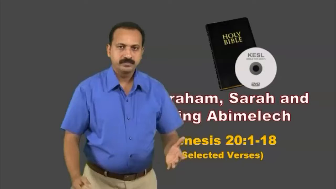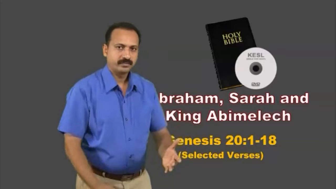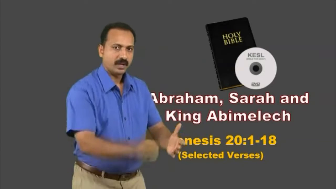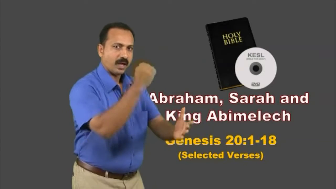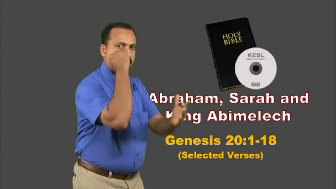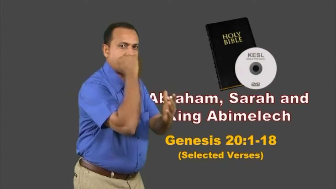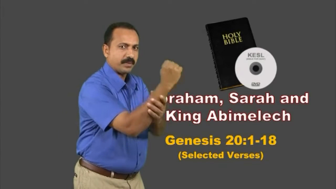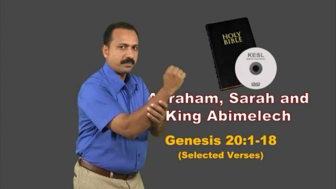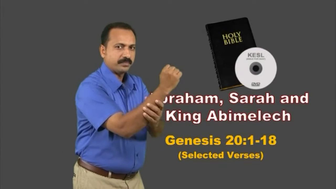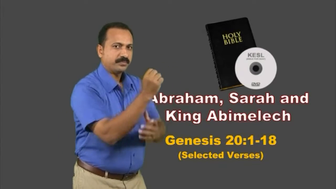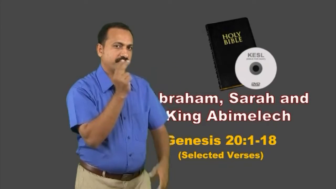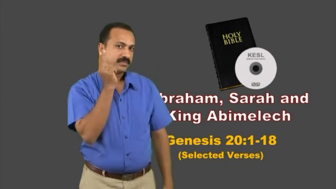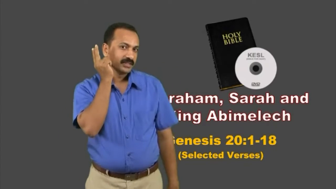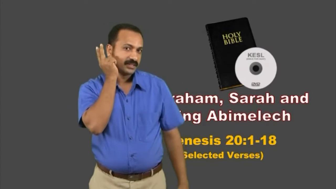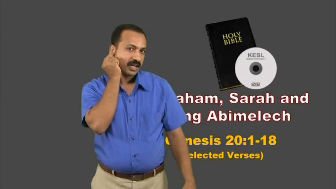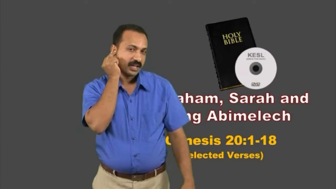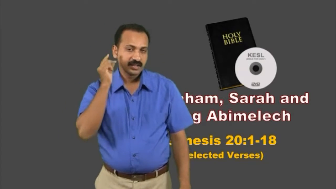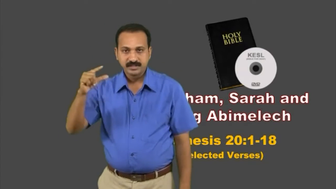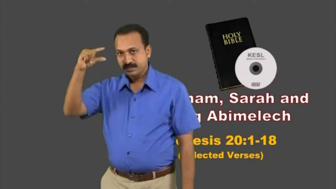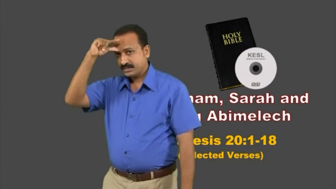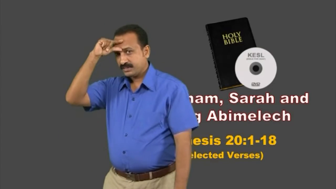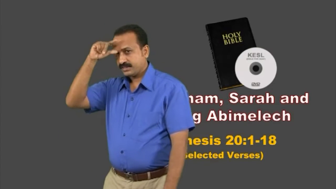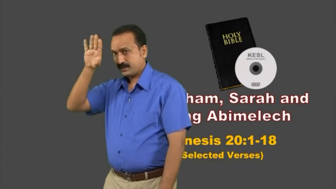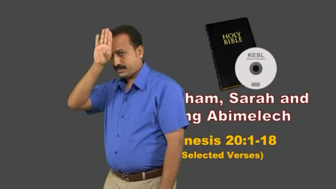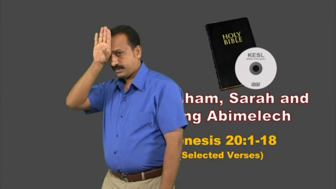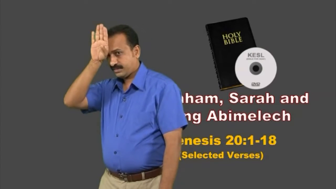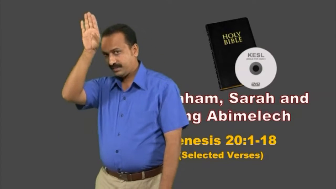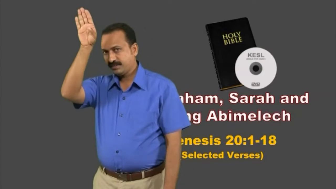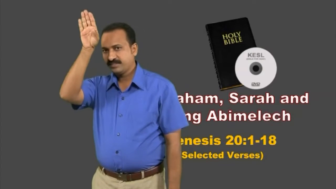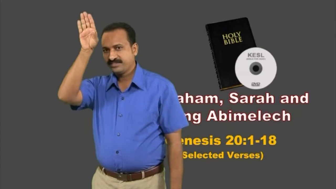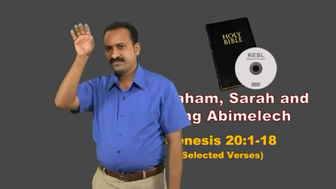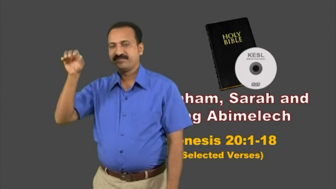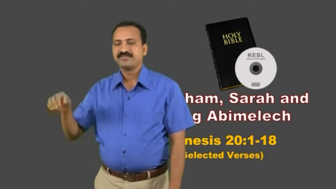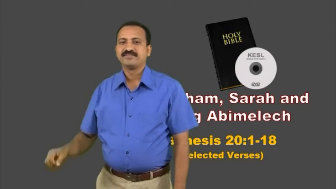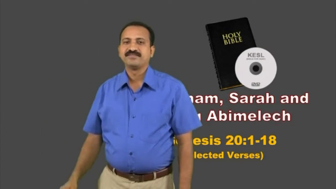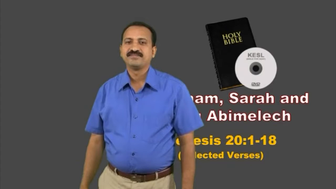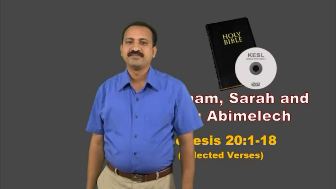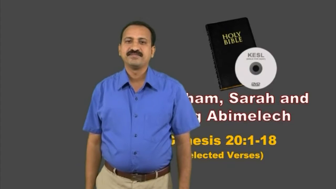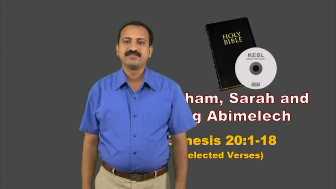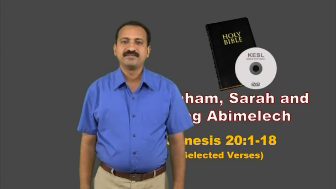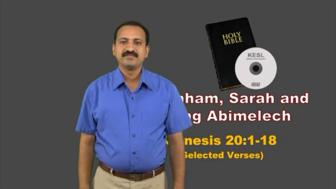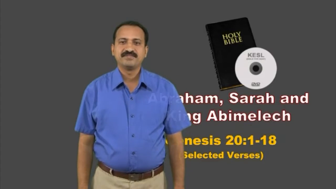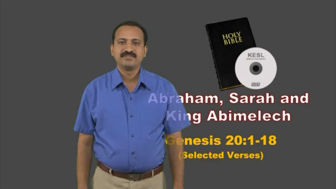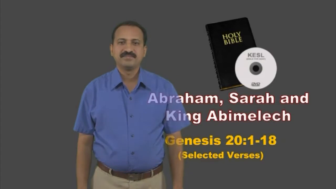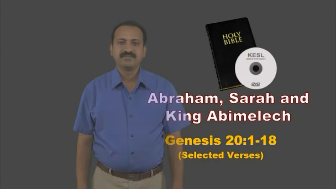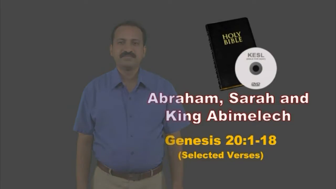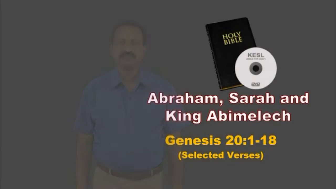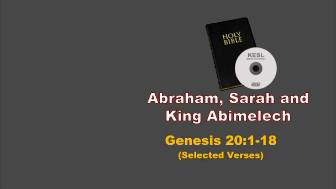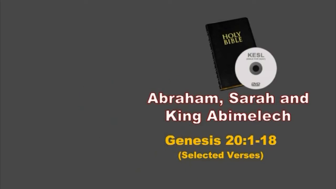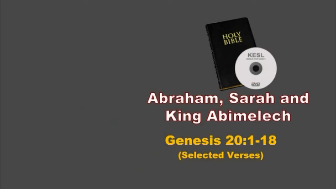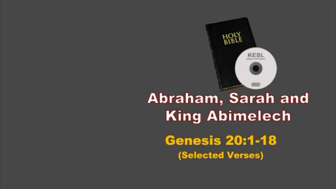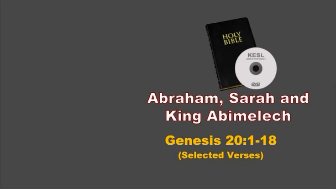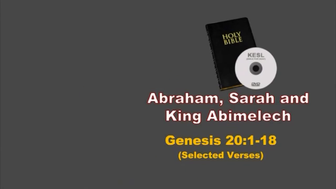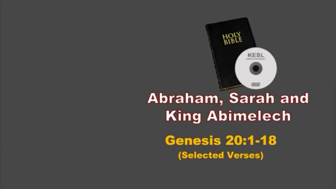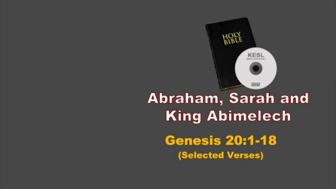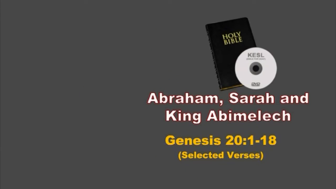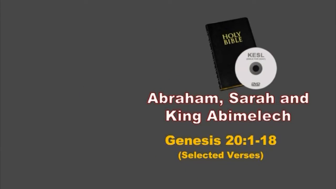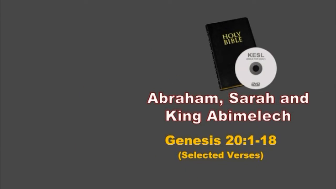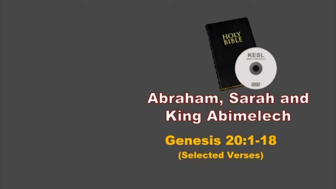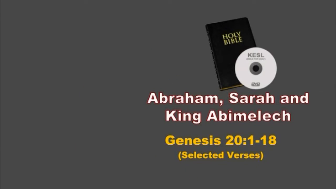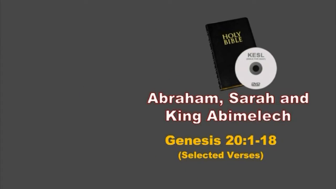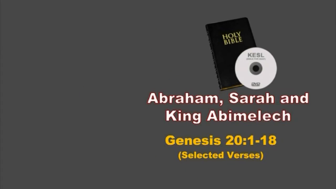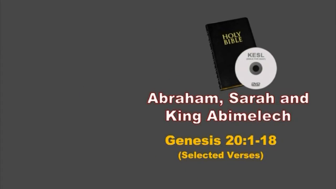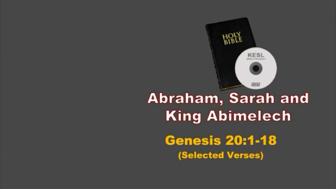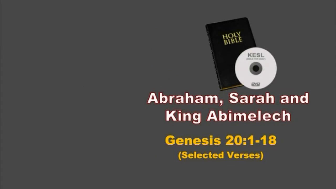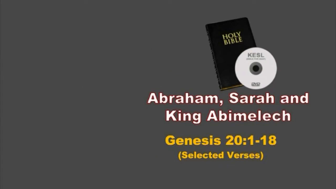Abraham, Sarah and King Abimelech